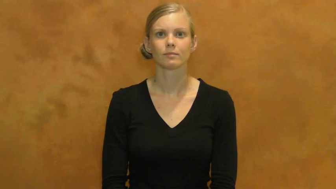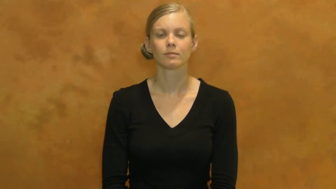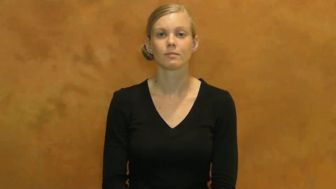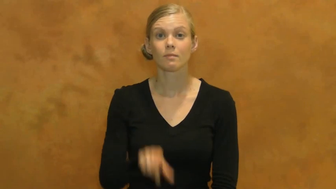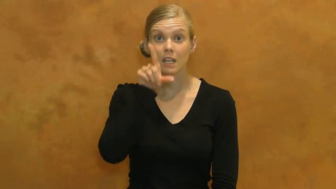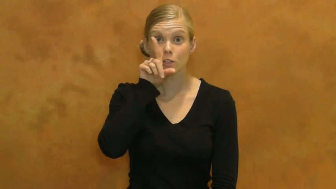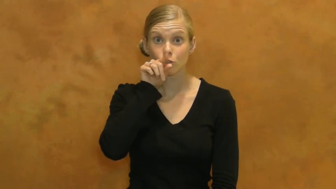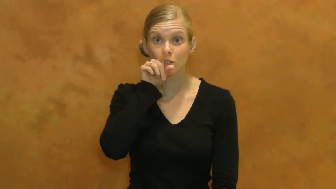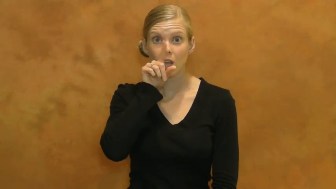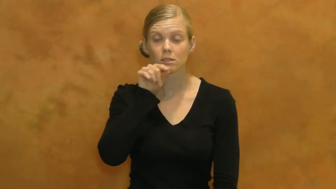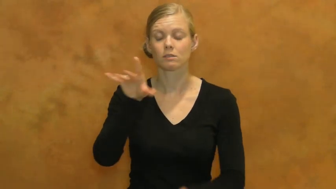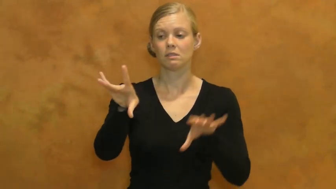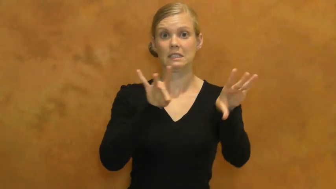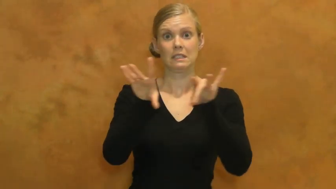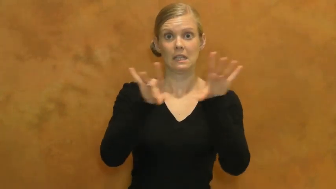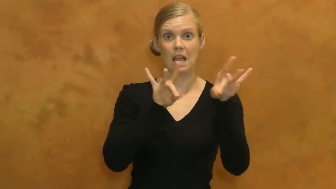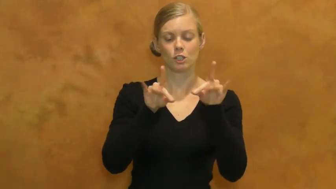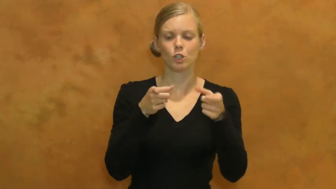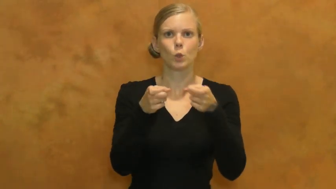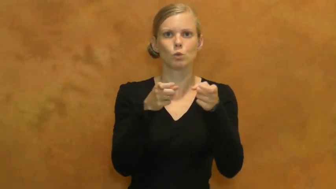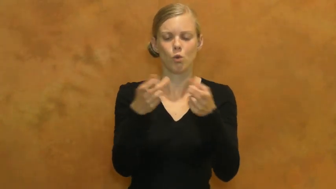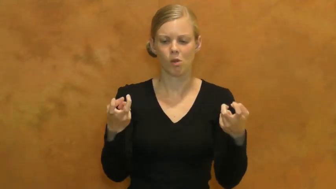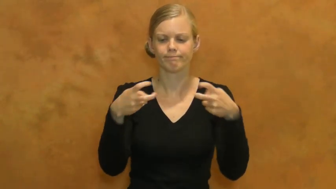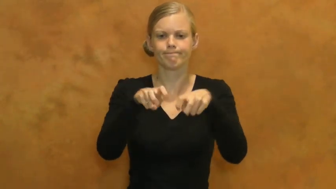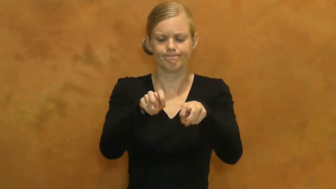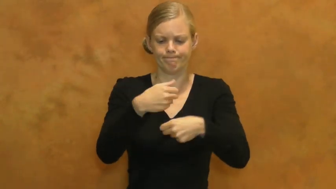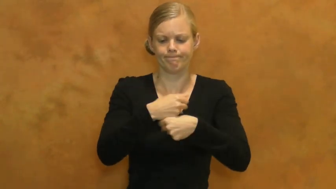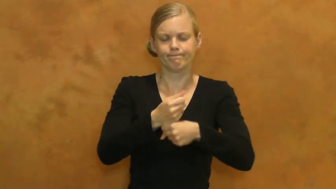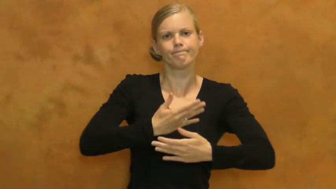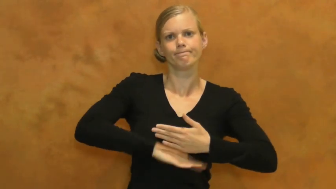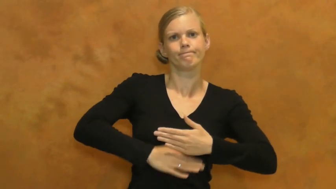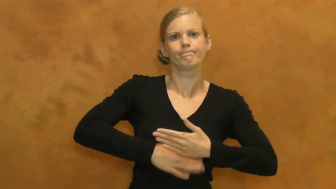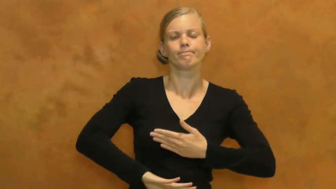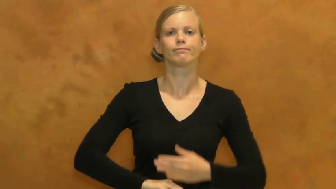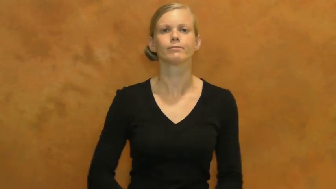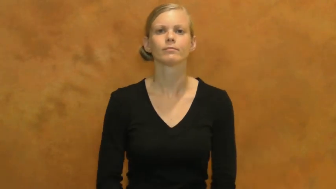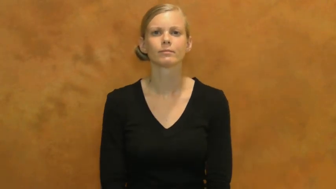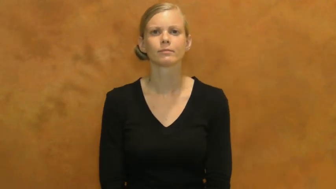chicken breeding